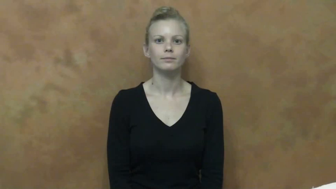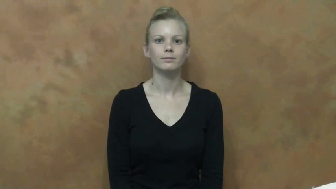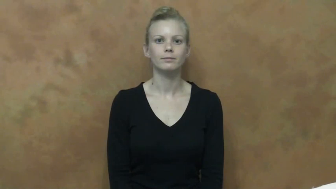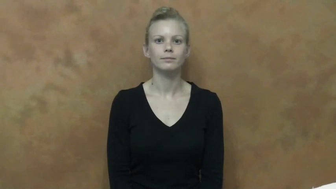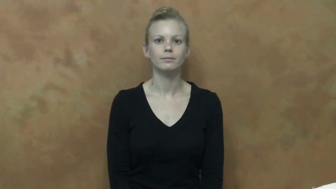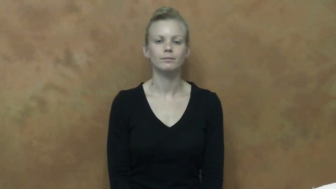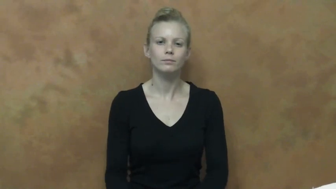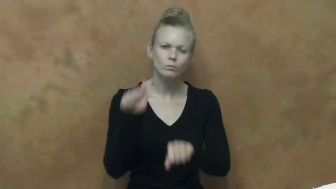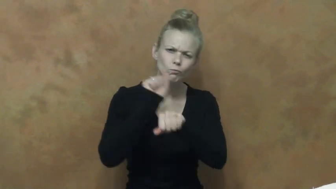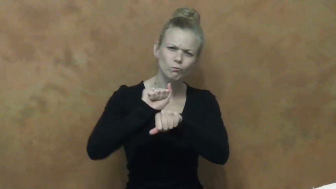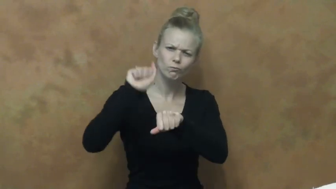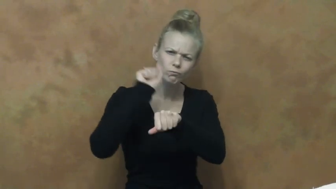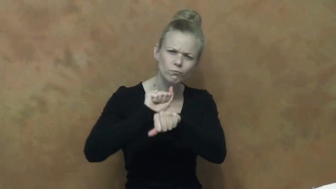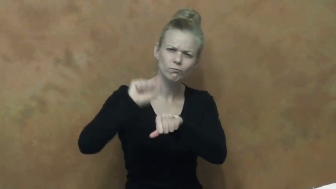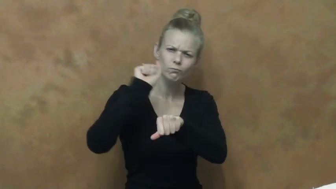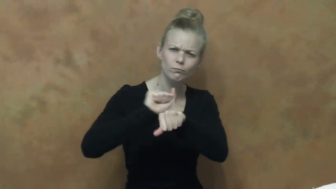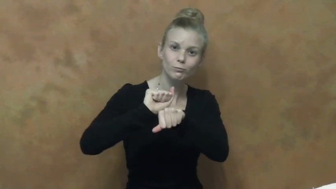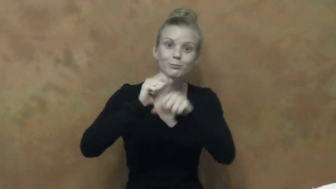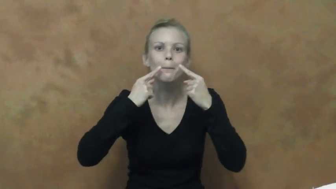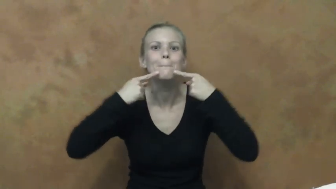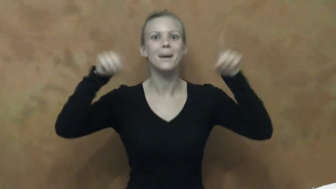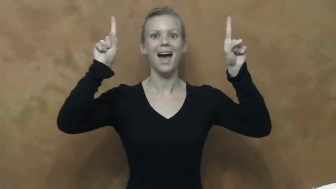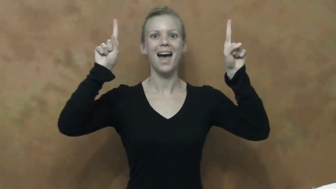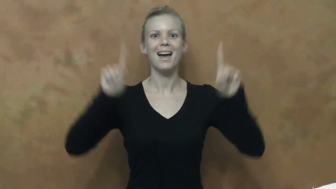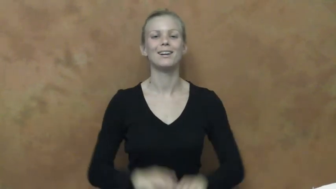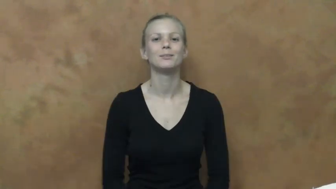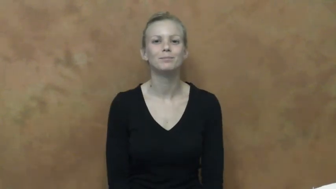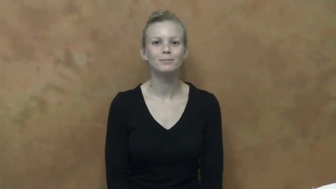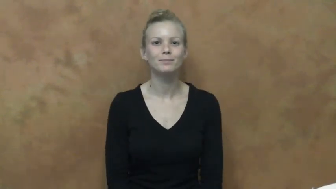achievement